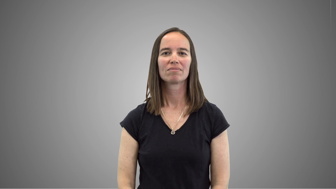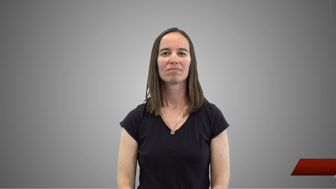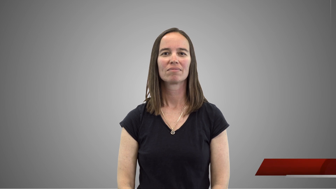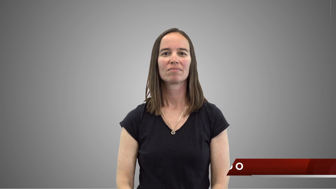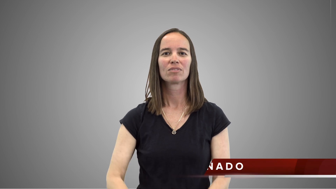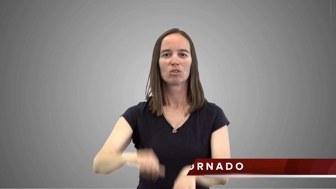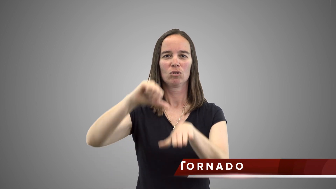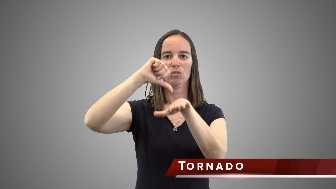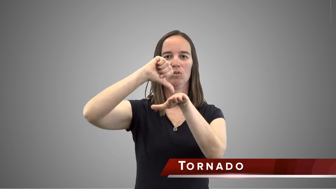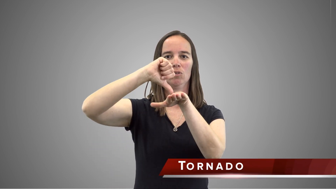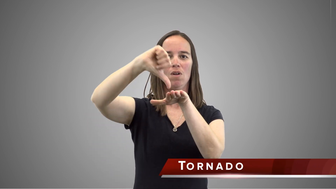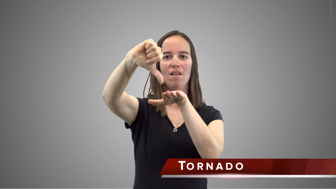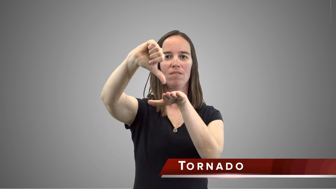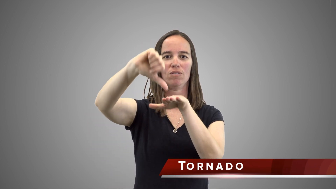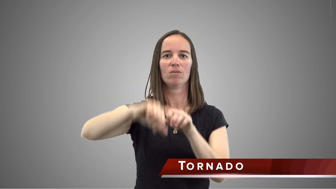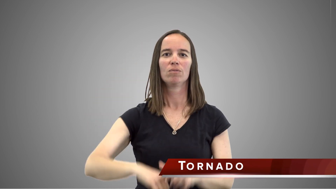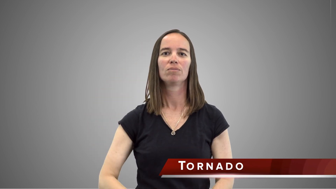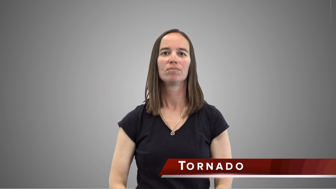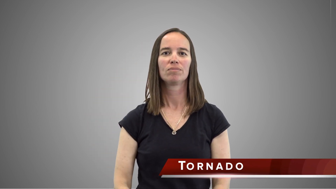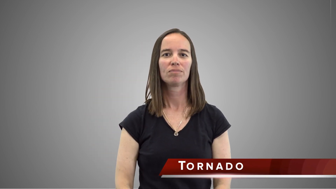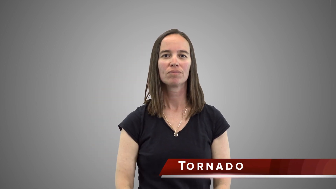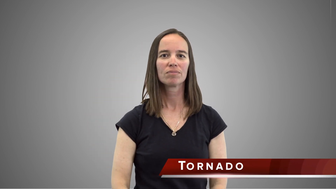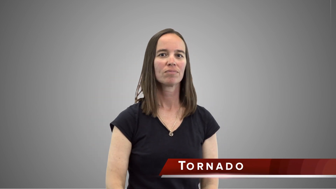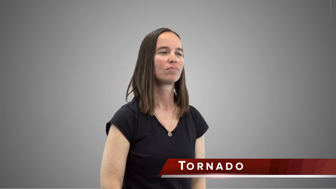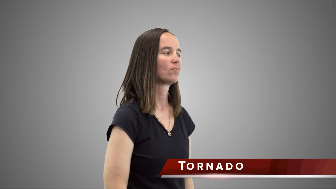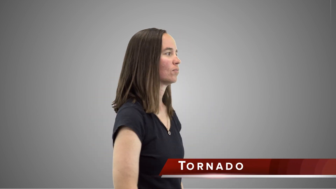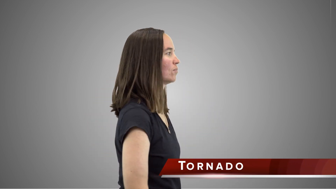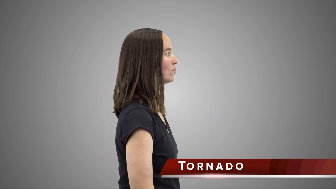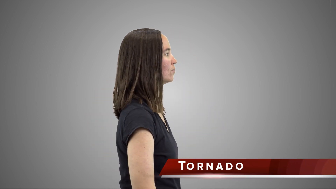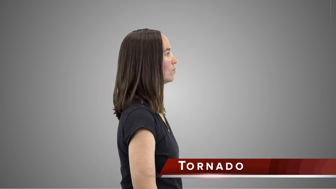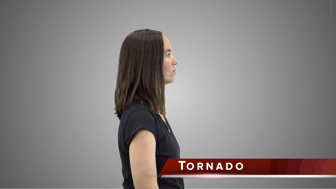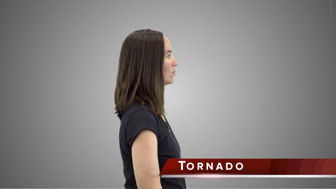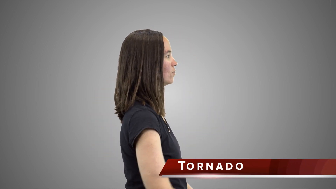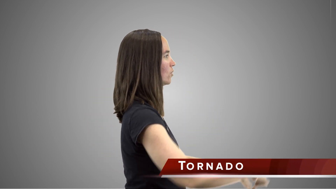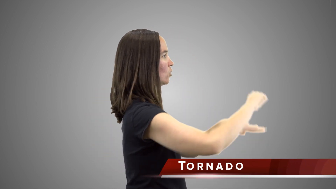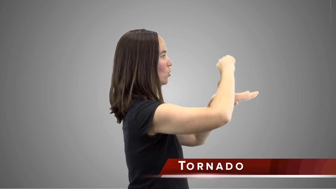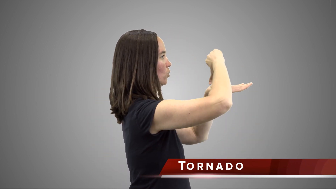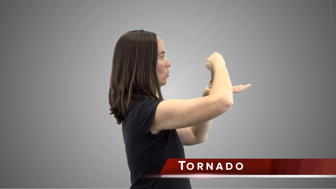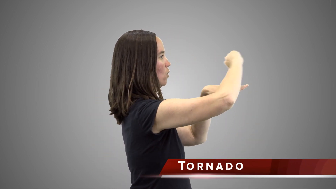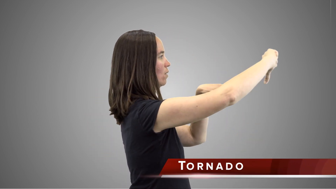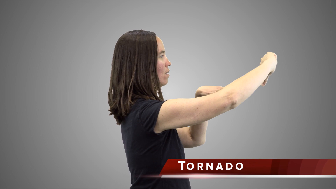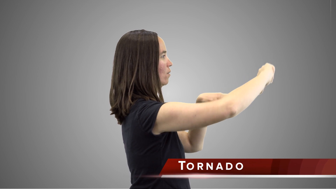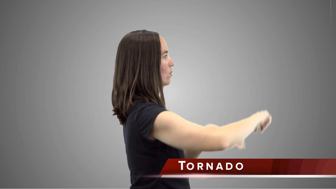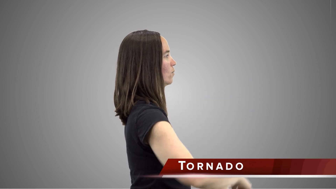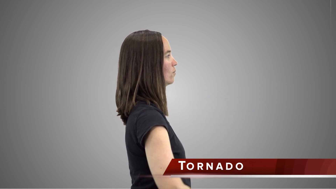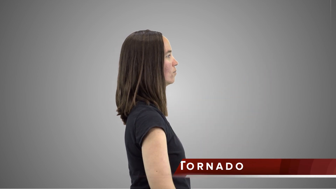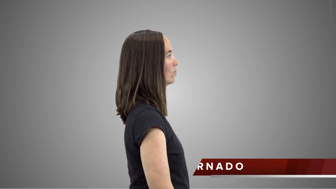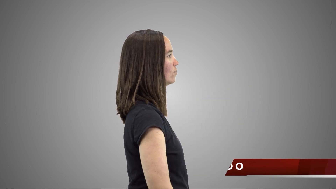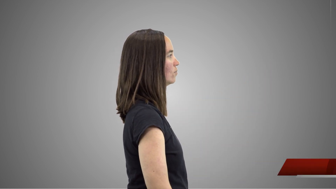Tornado